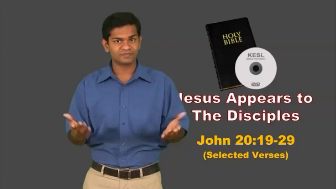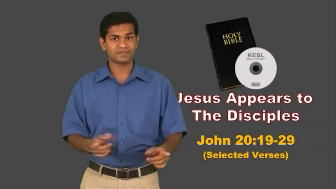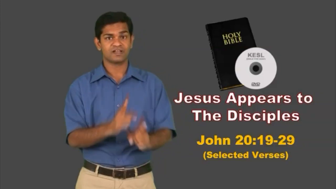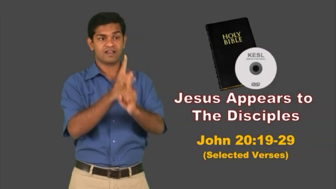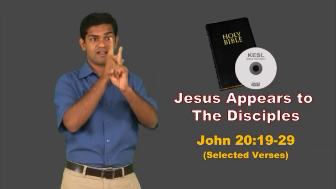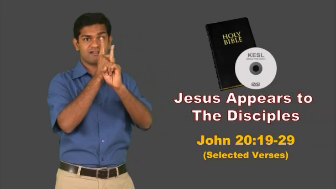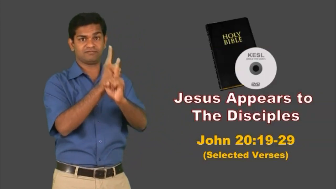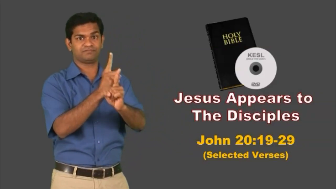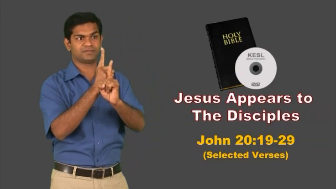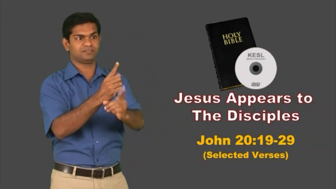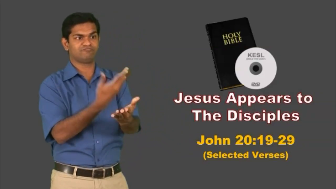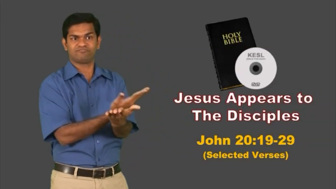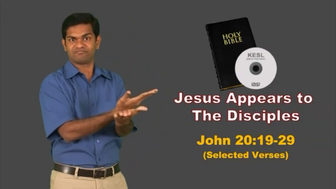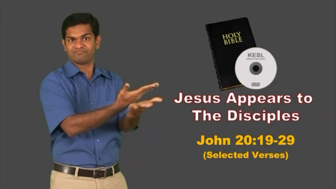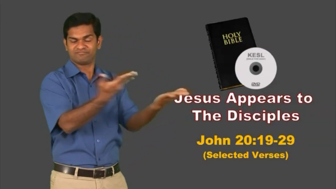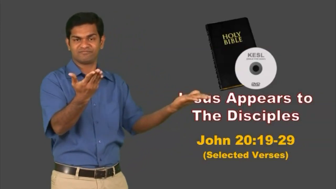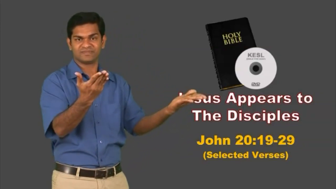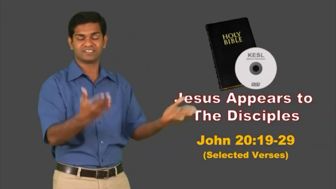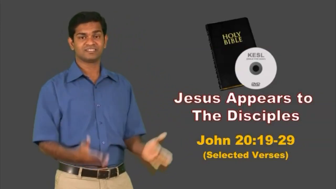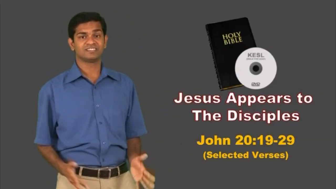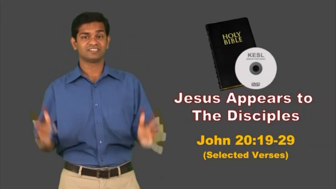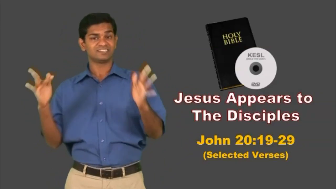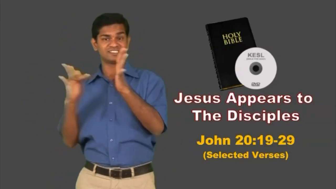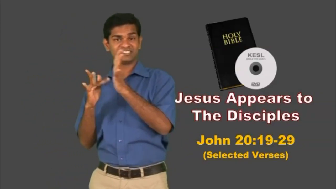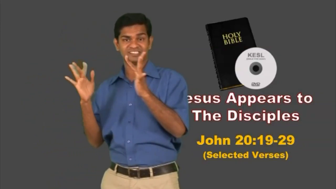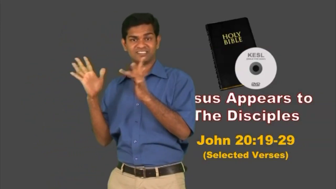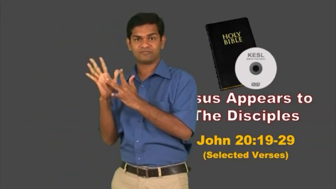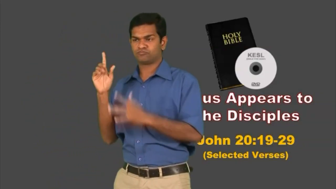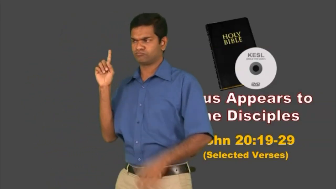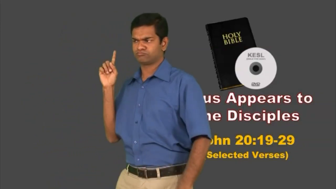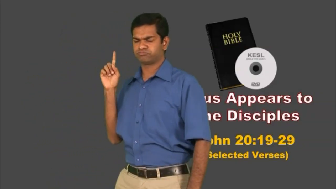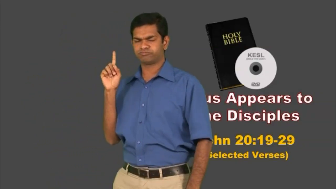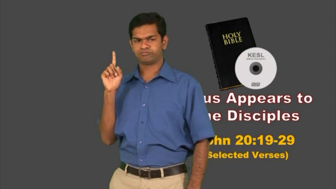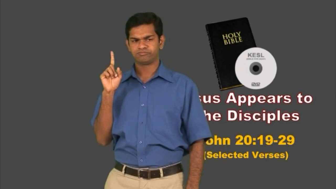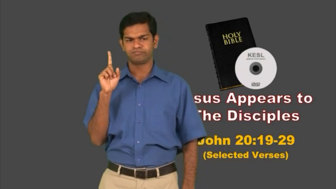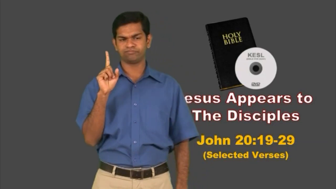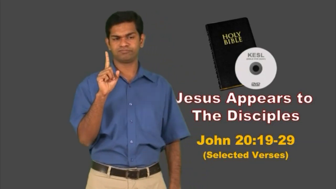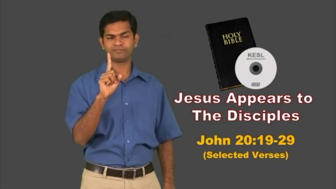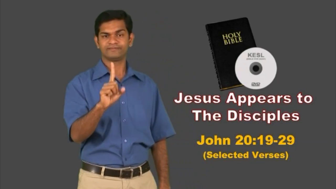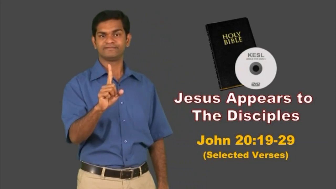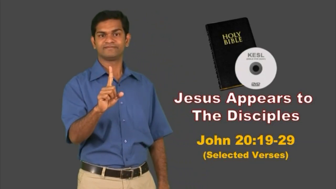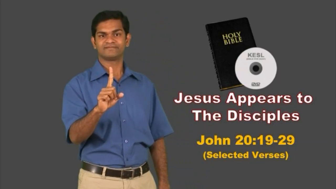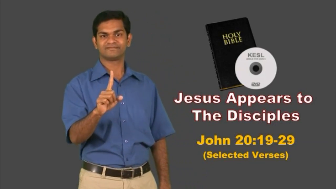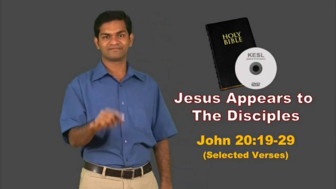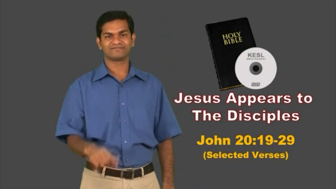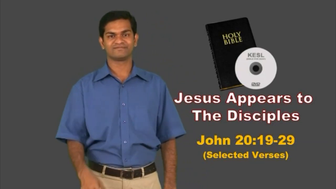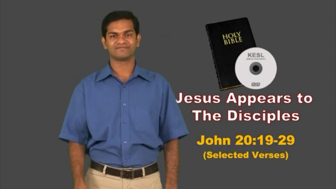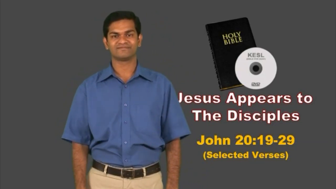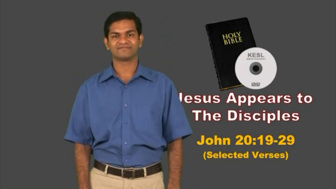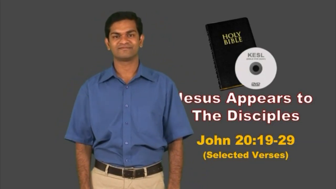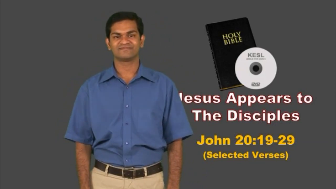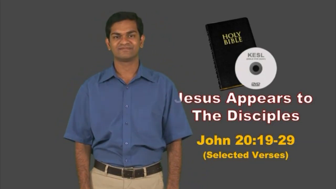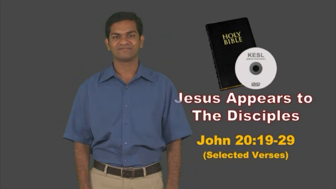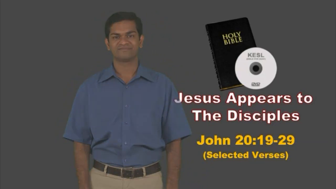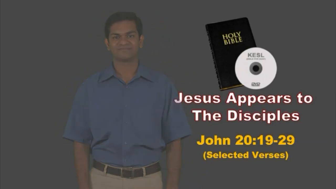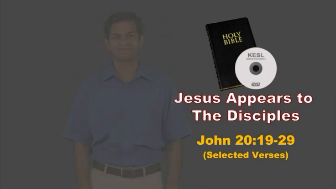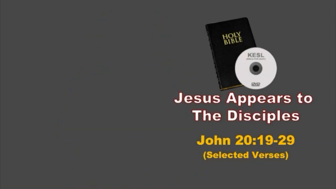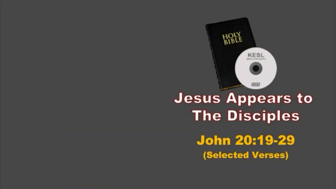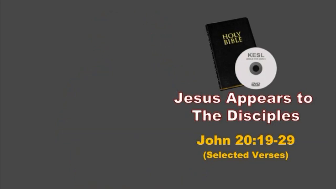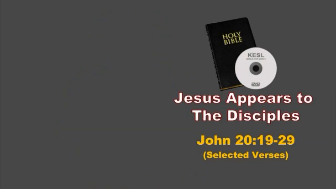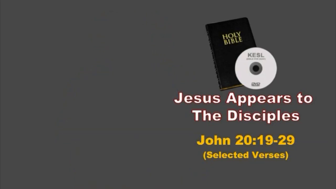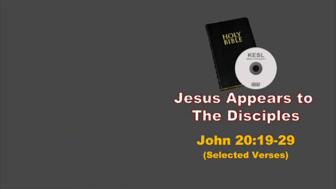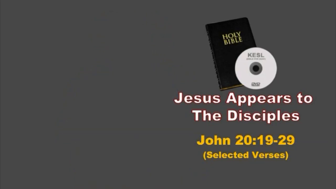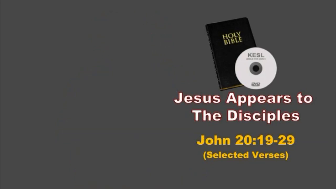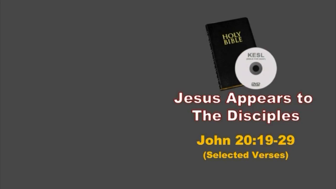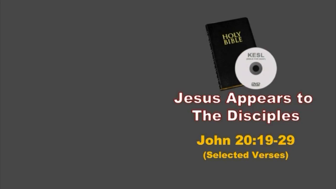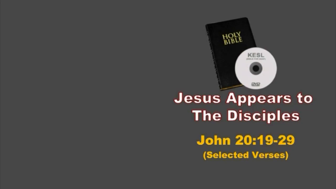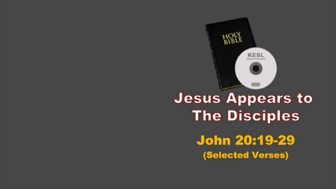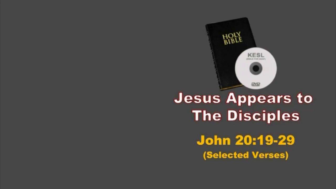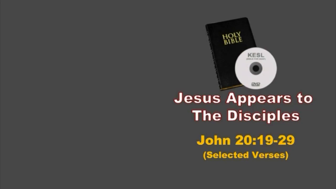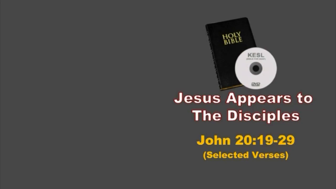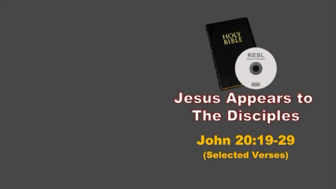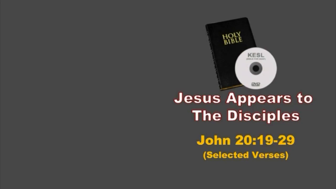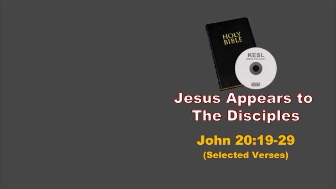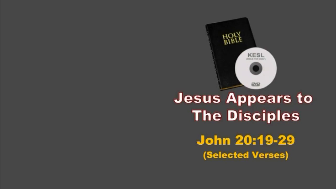Jesus Appears to The Disciples